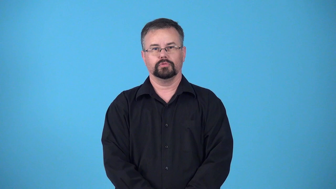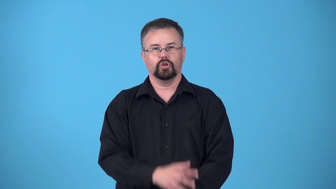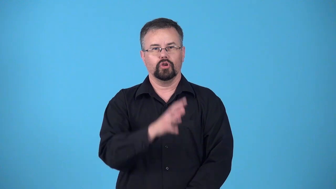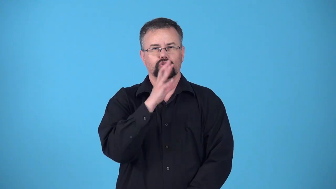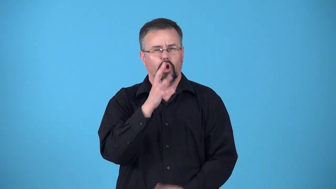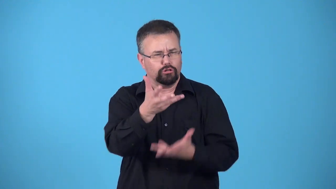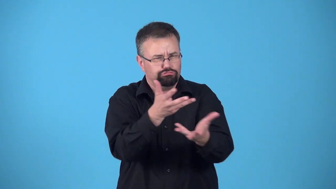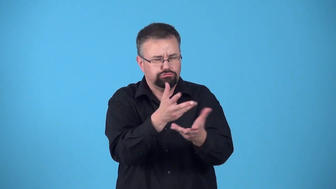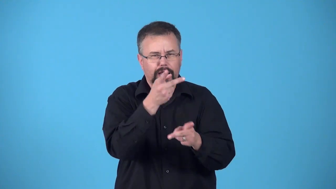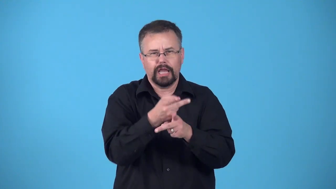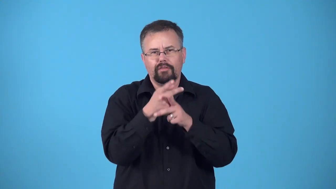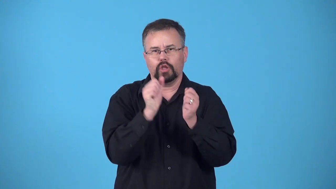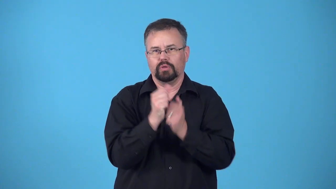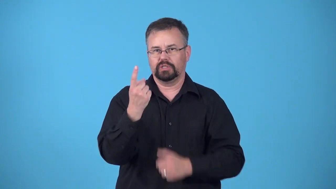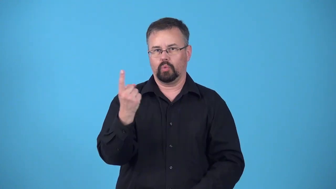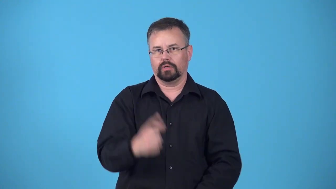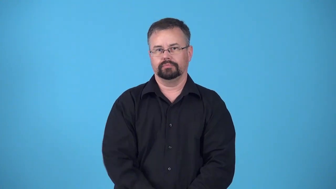tread lightly